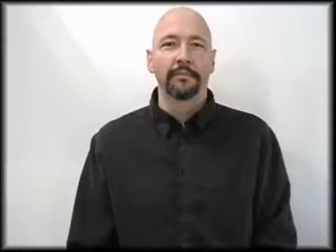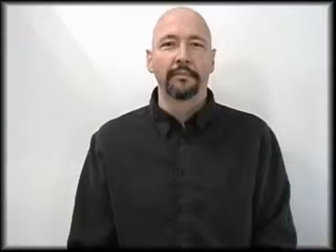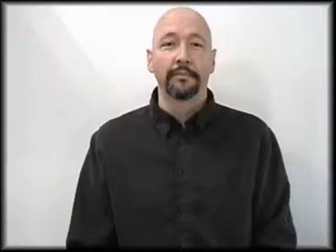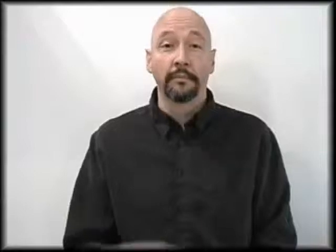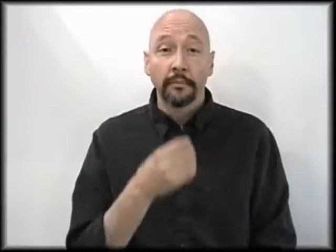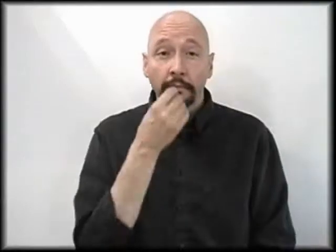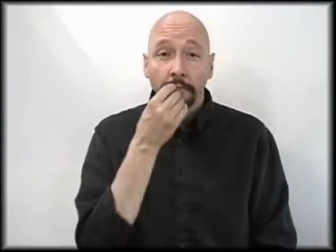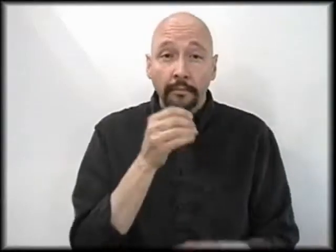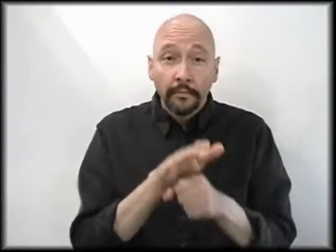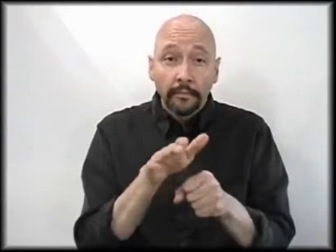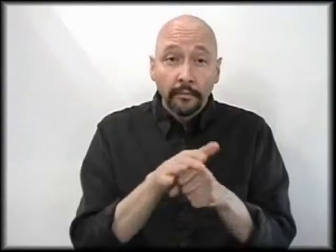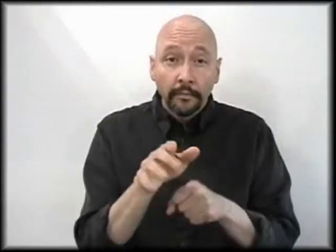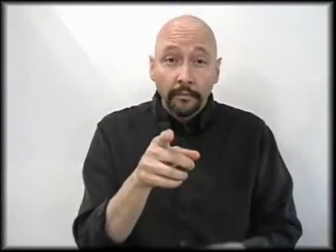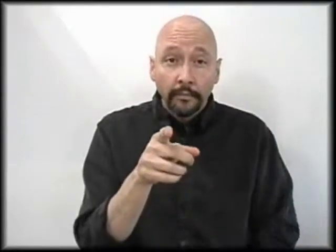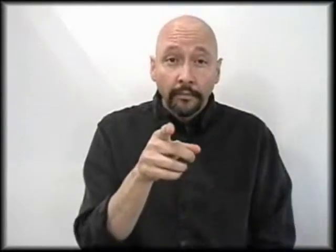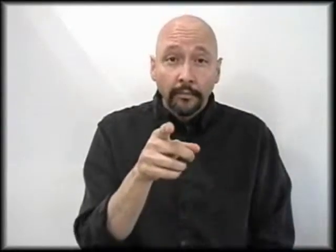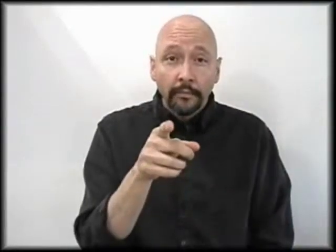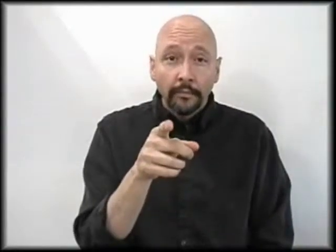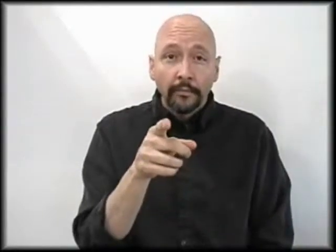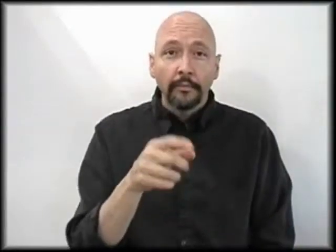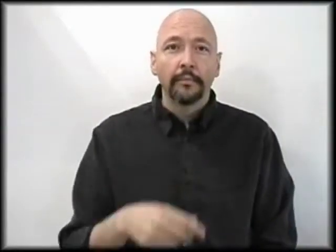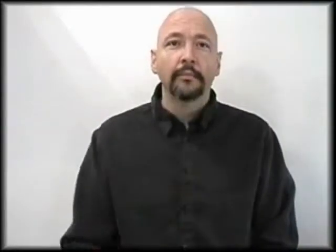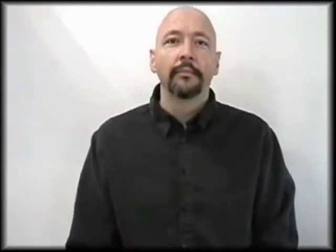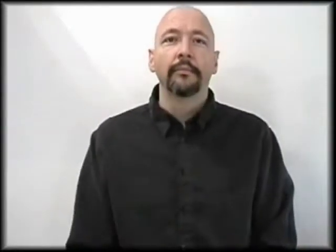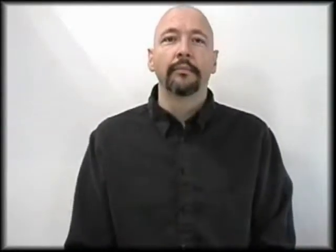FOOD ENOUGH YOU?